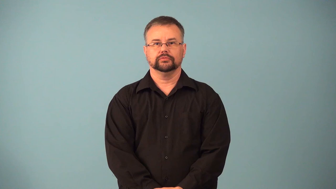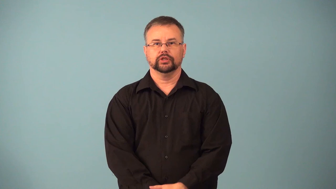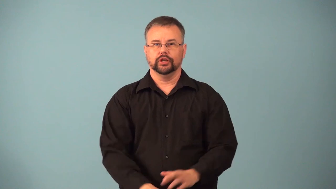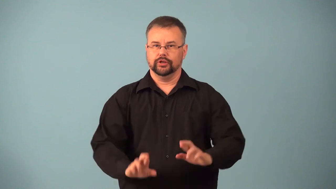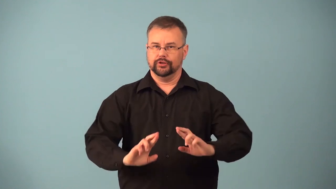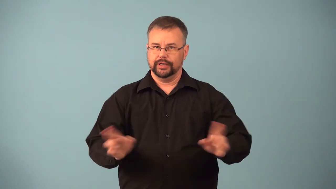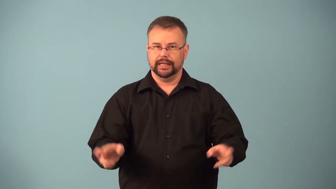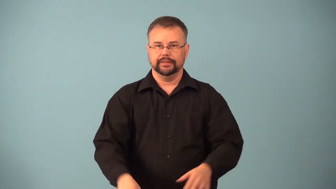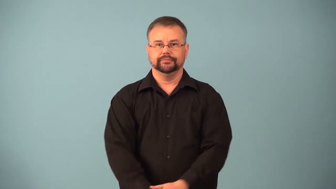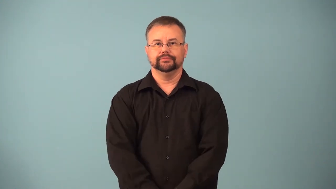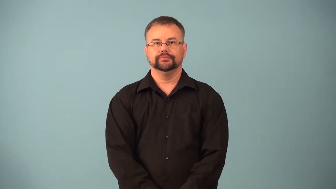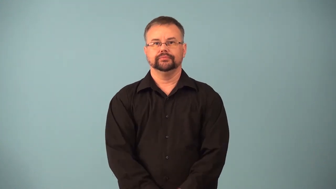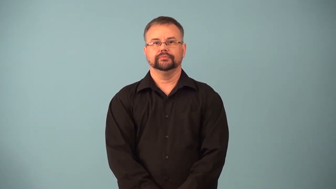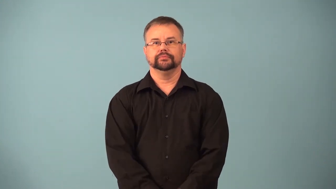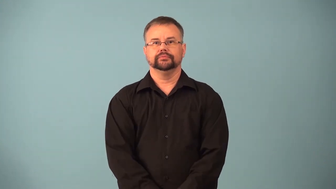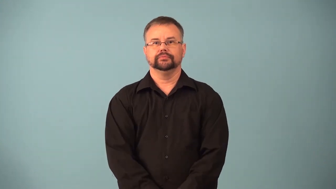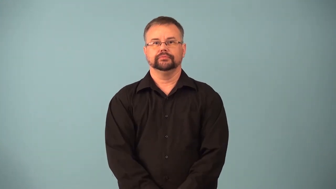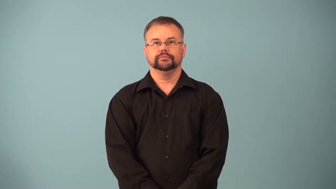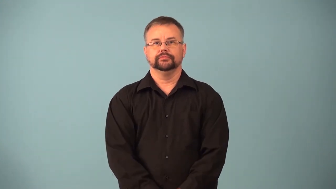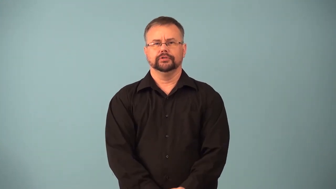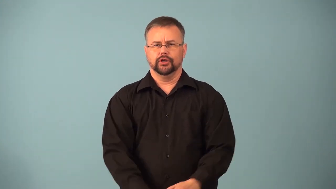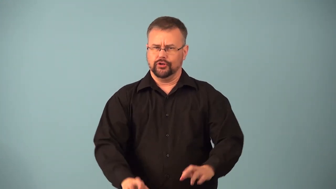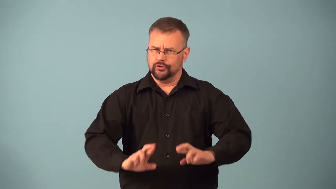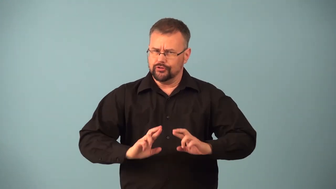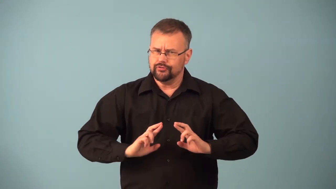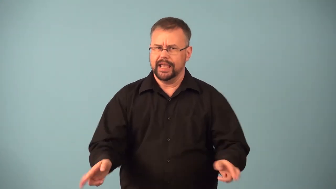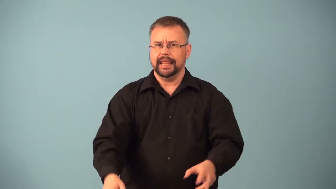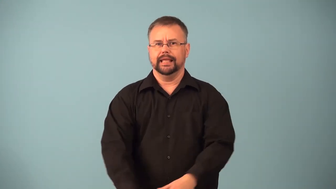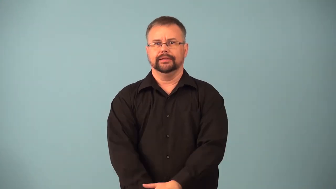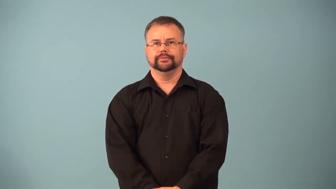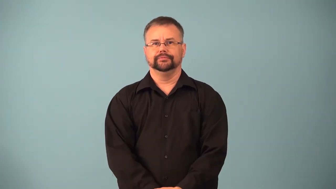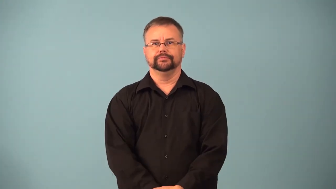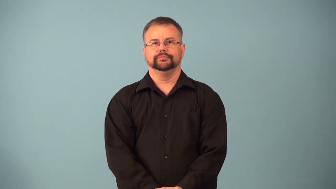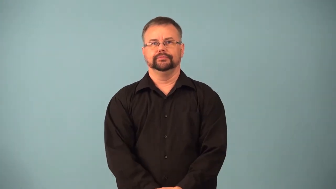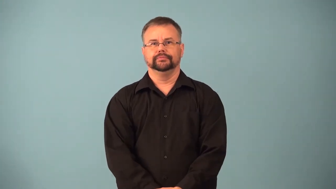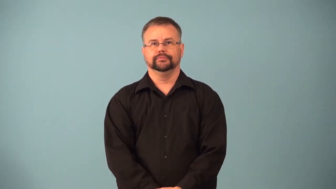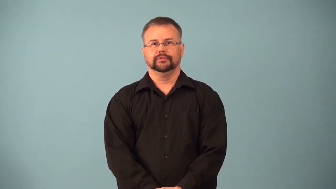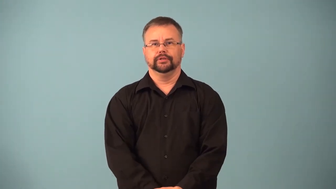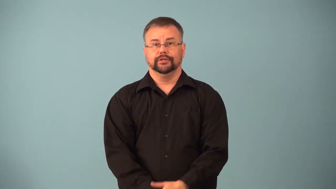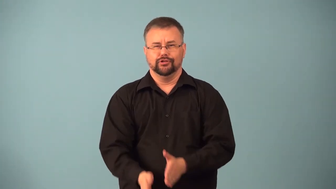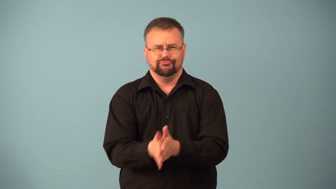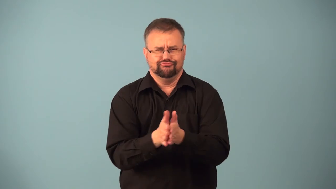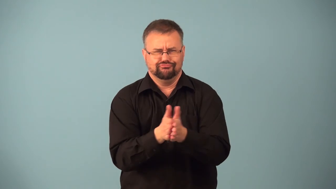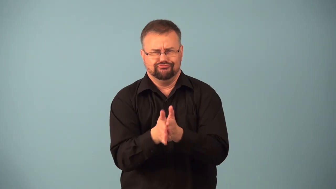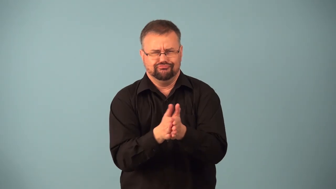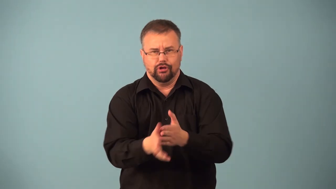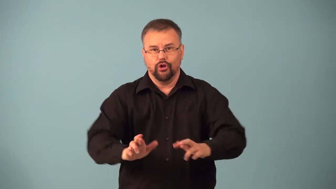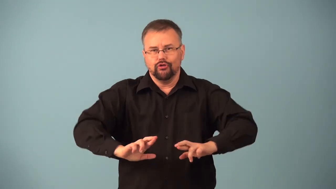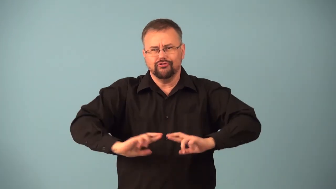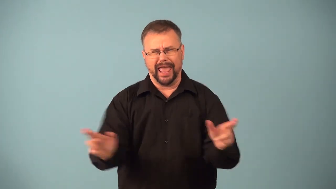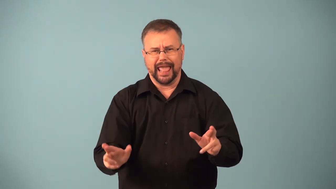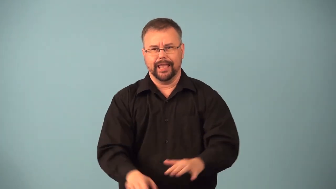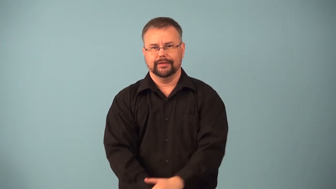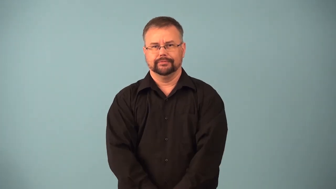fain,fainer,fainest,prepared,more prepared,most prepared